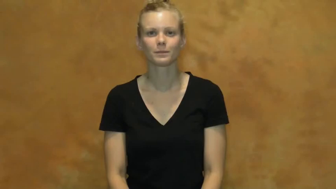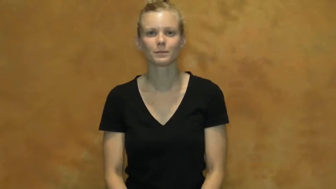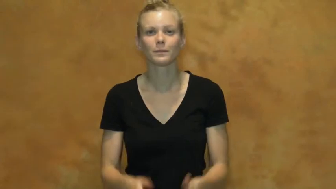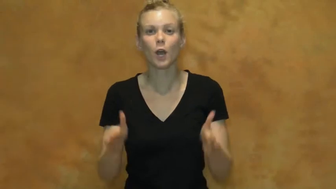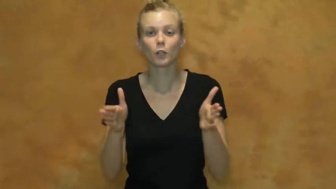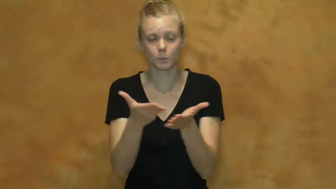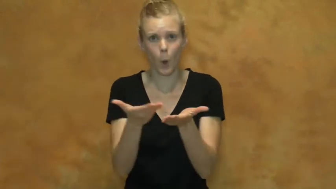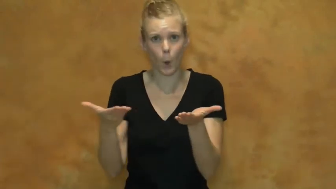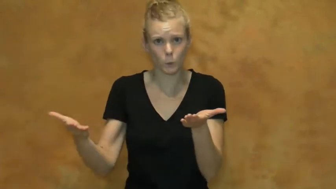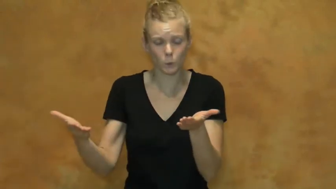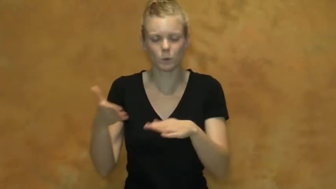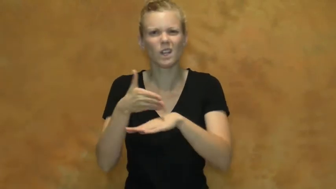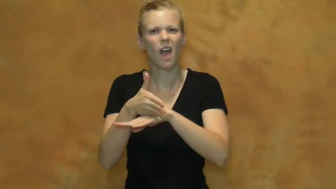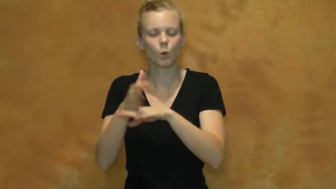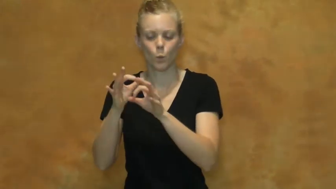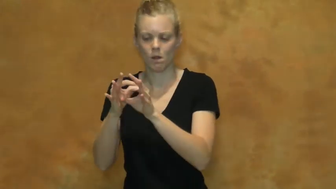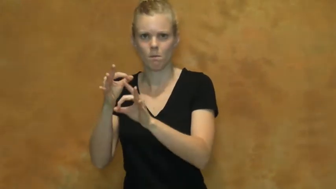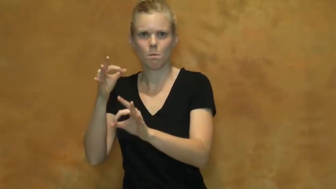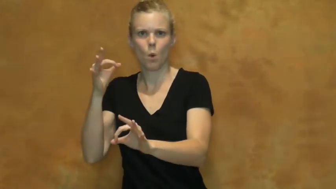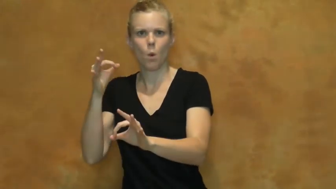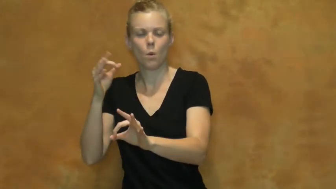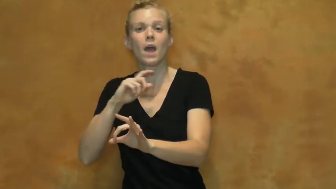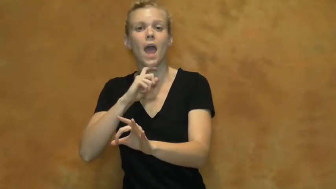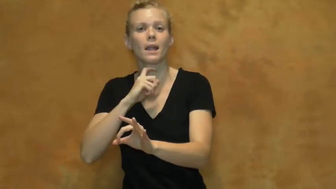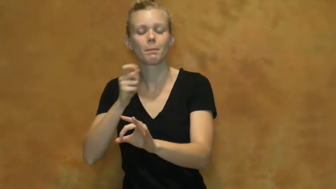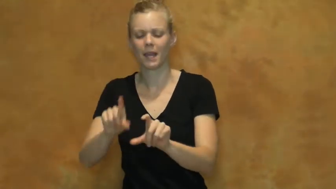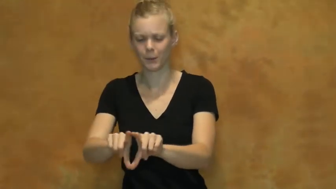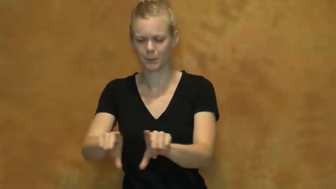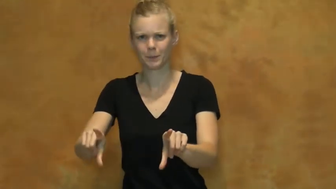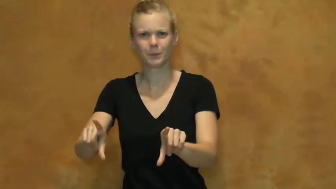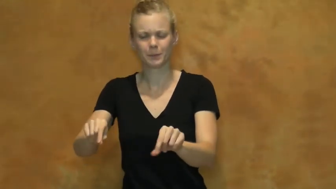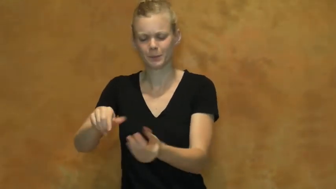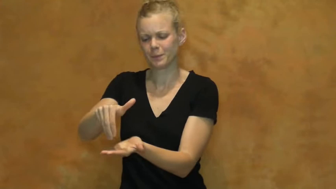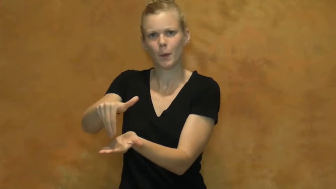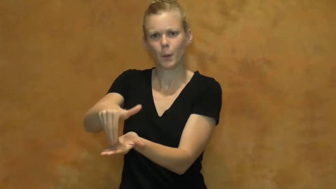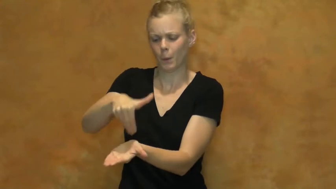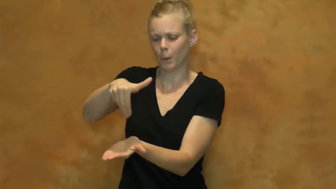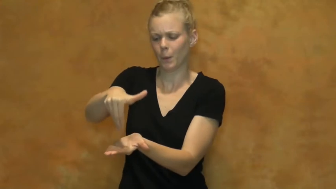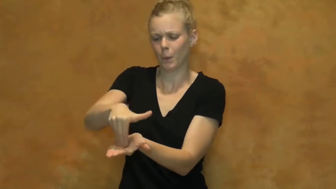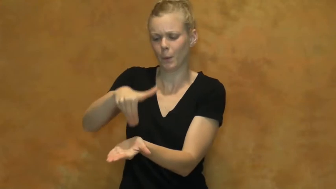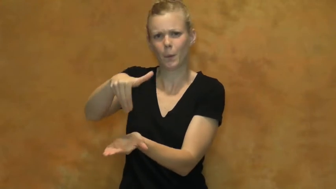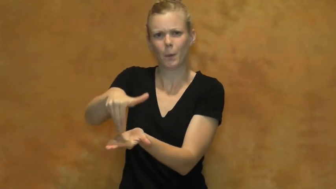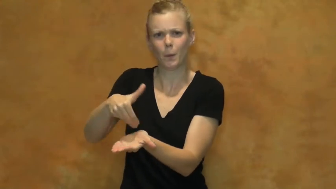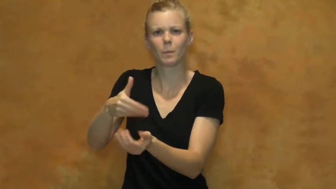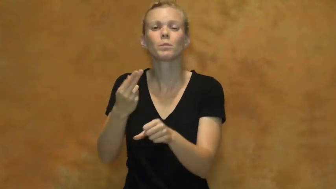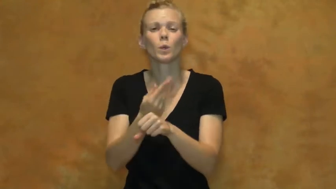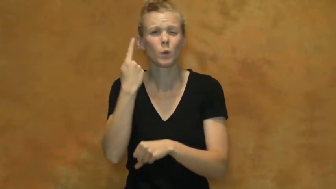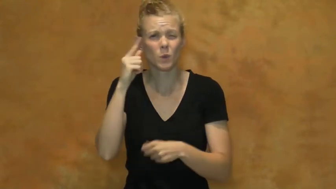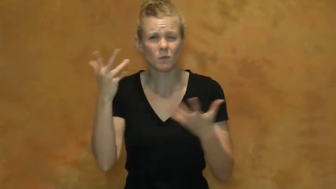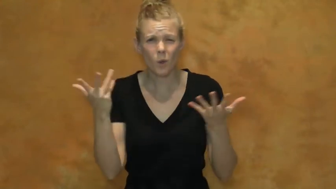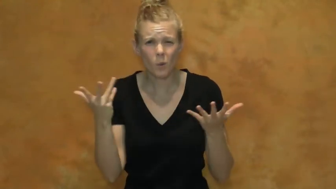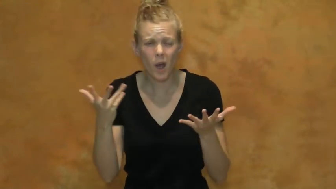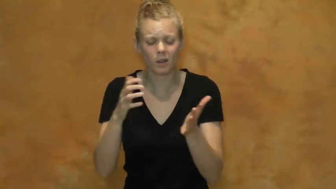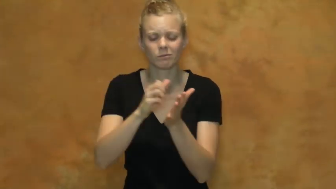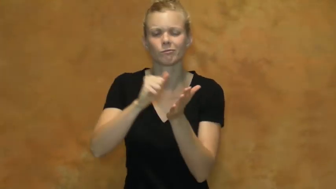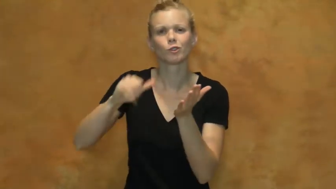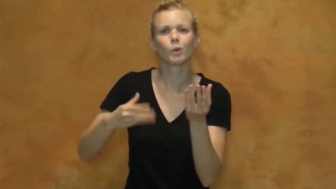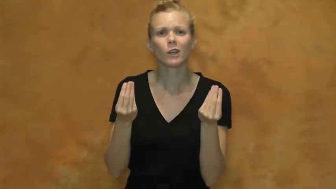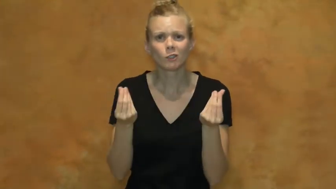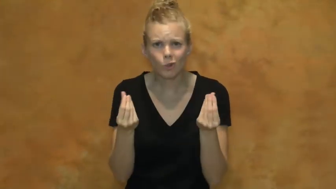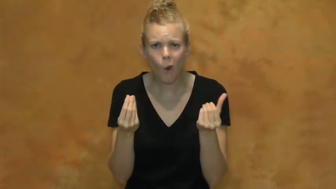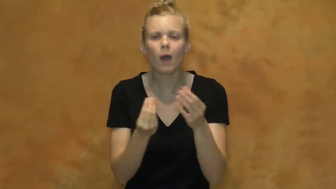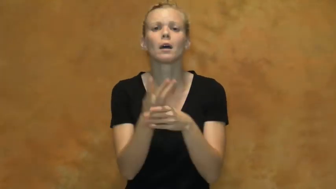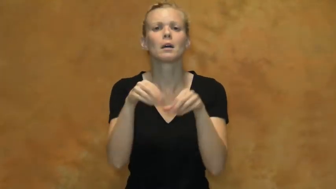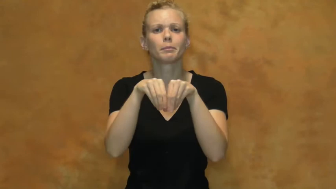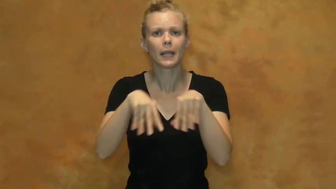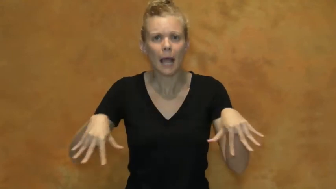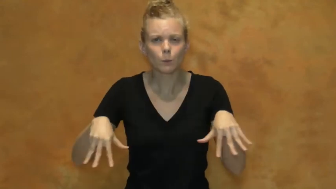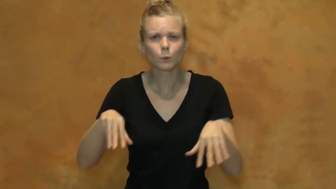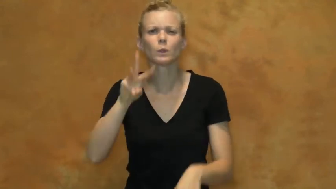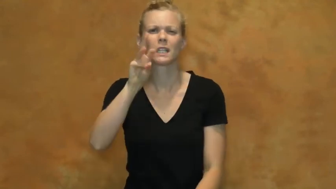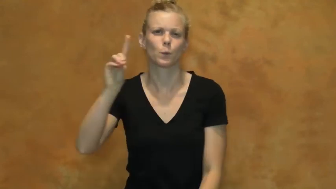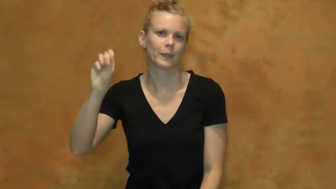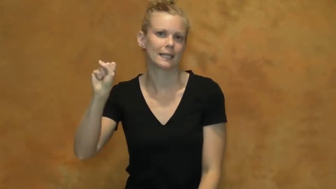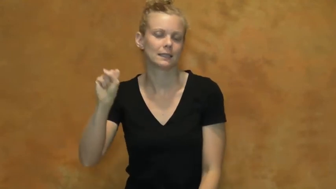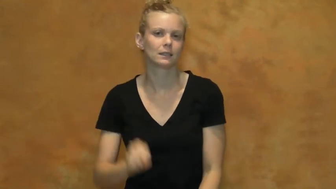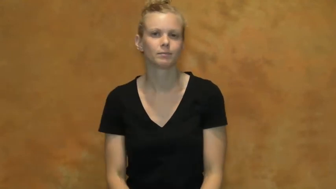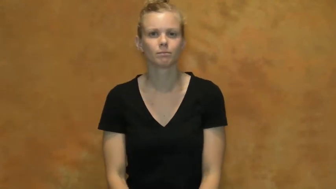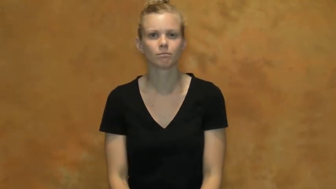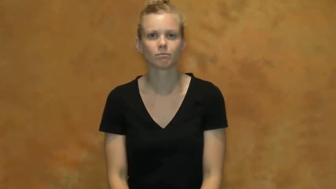mini hoe